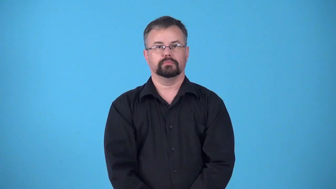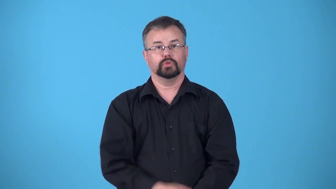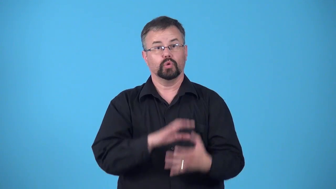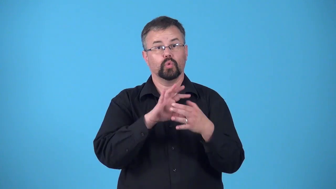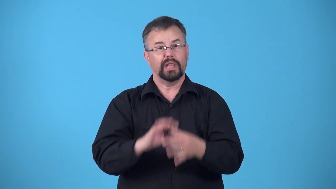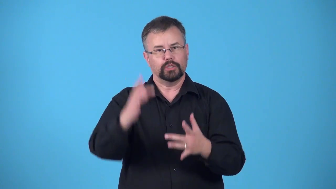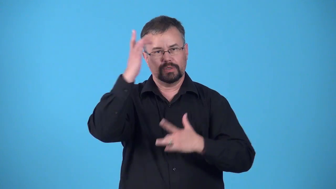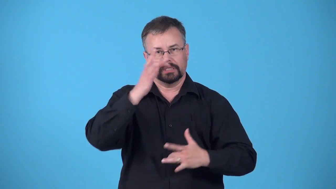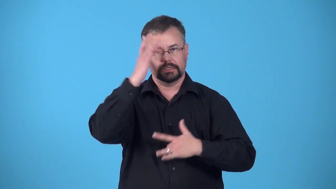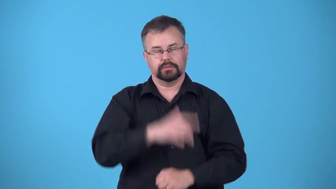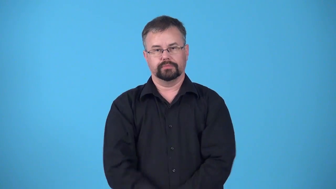clinical